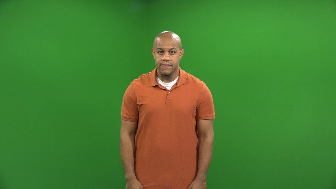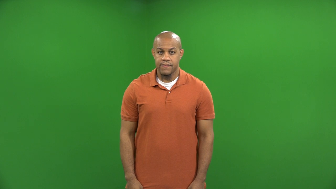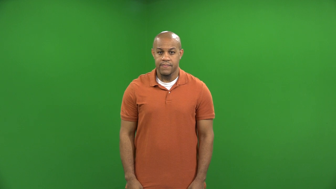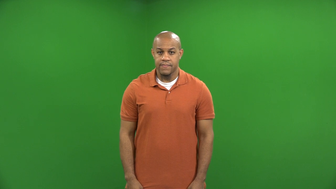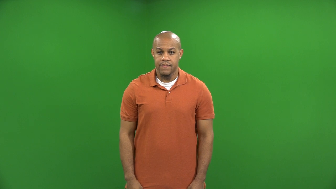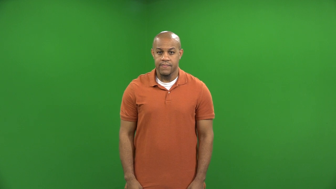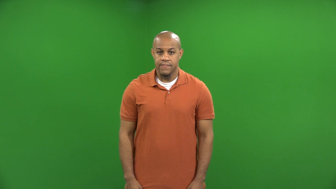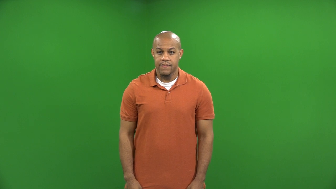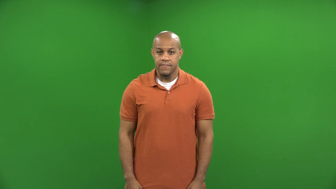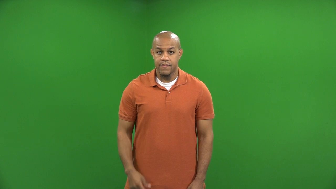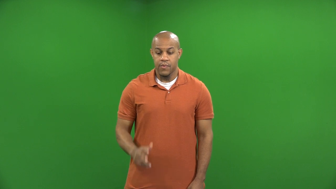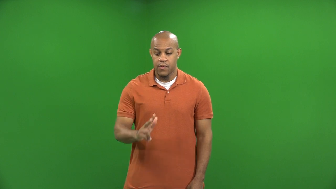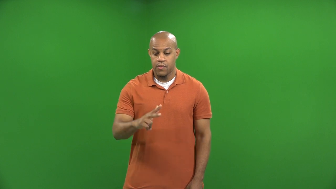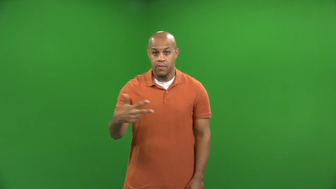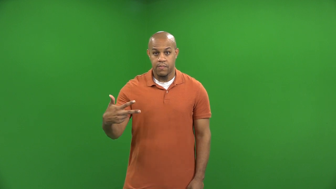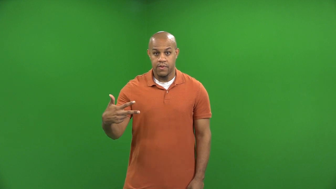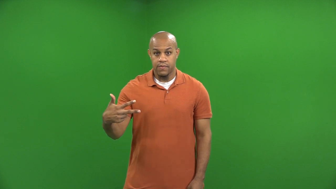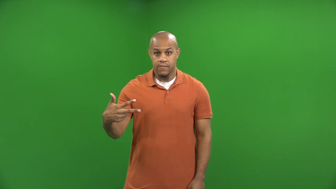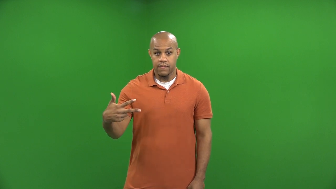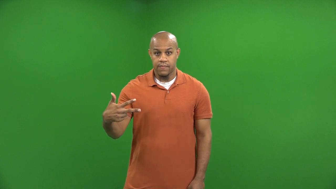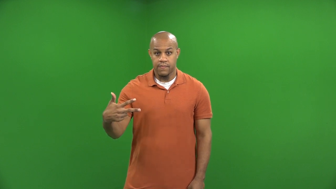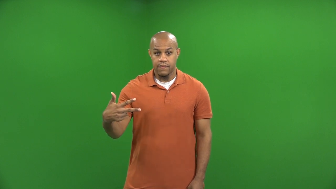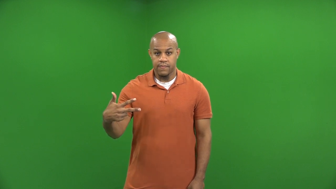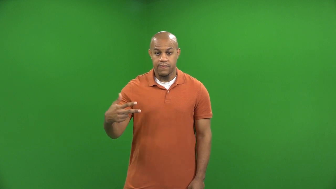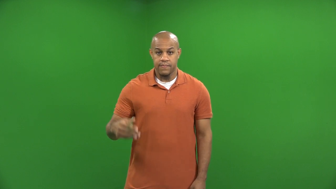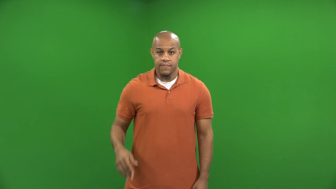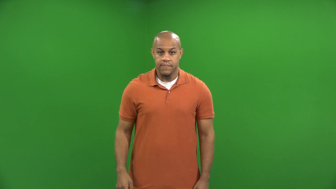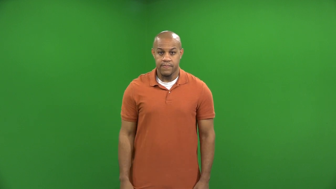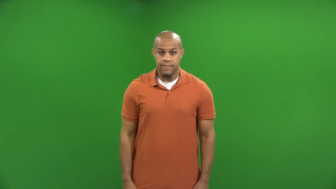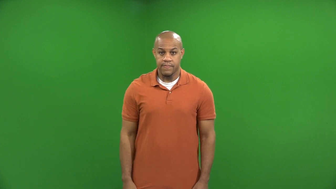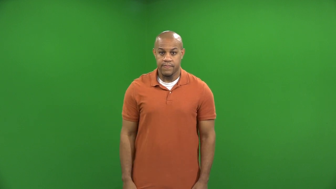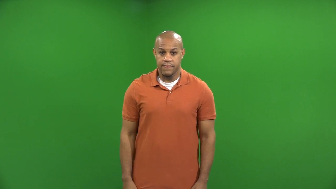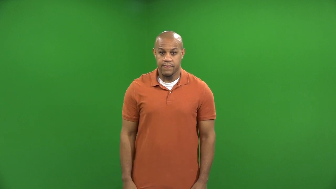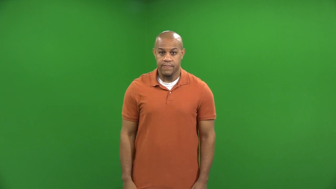Third place